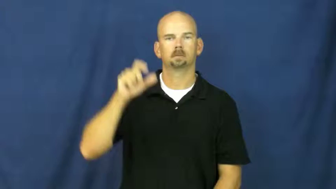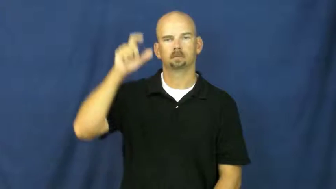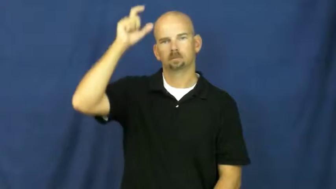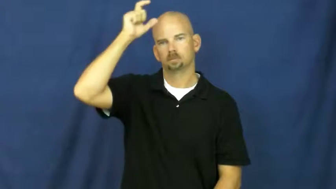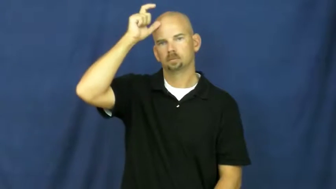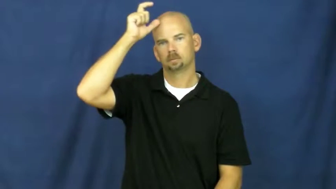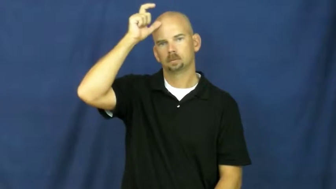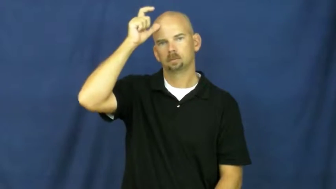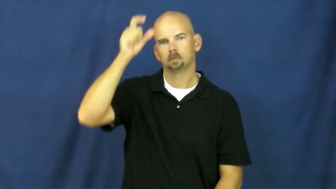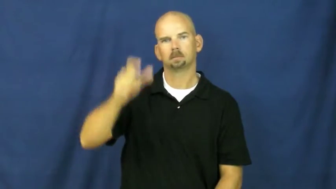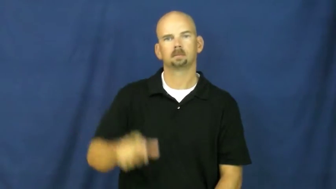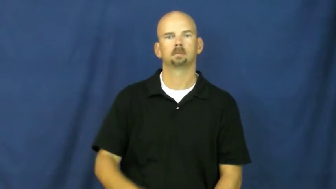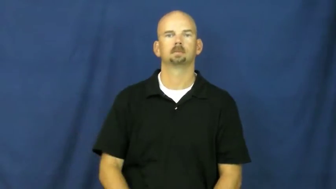turkey-country